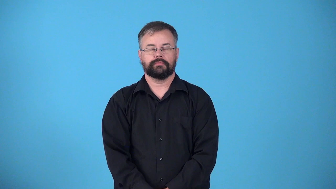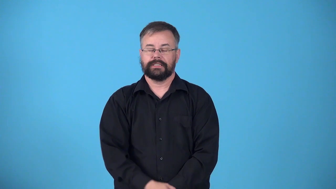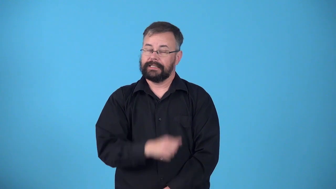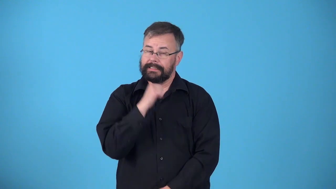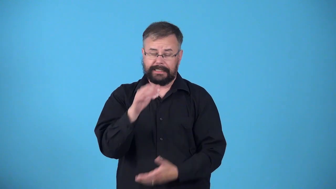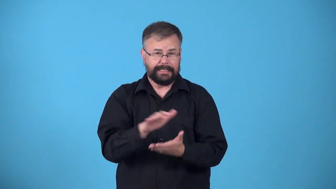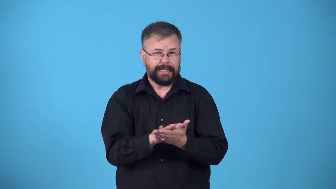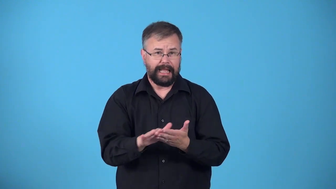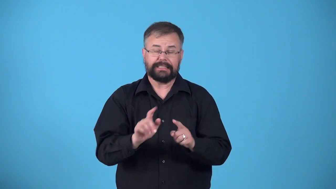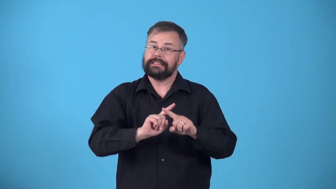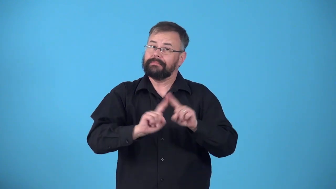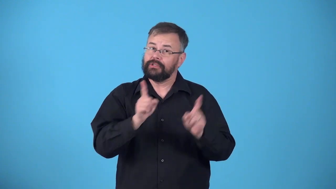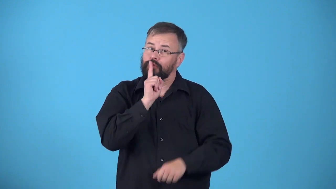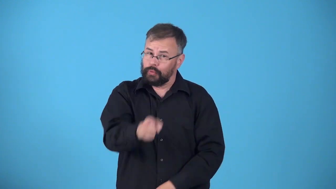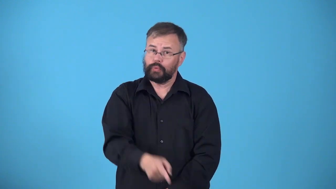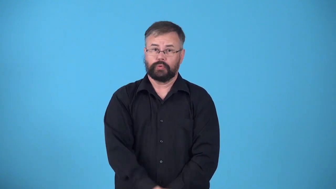harsh